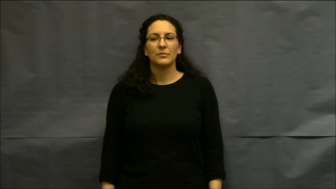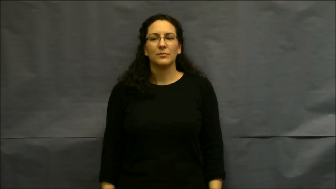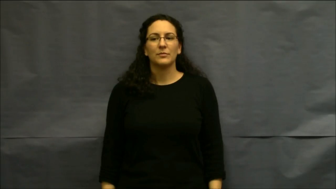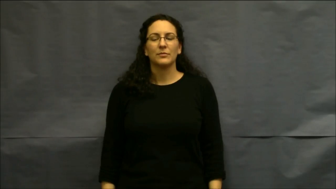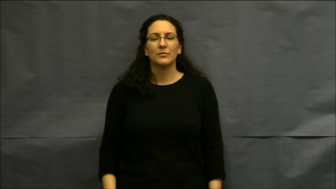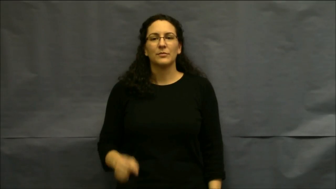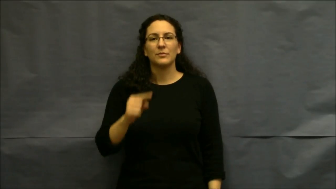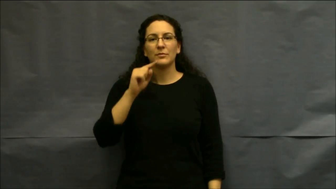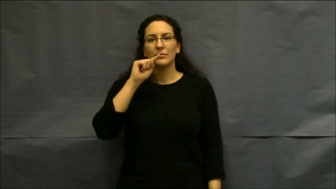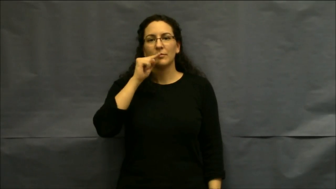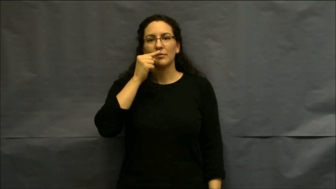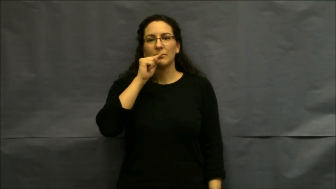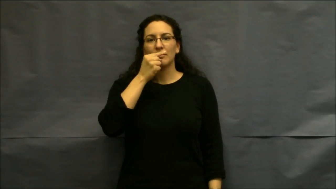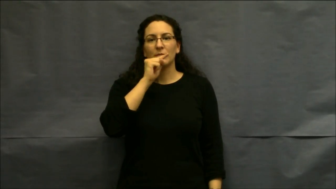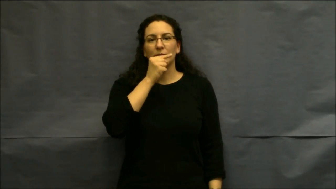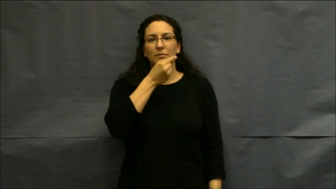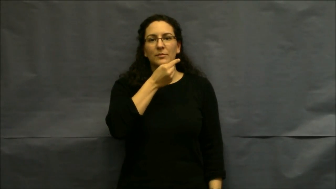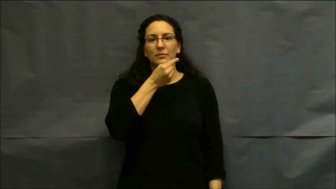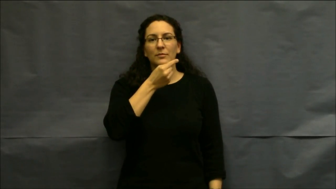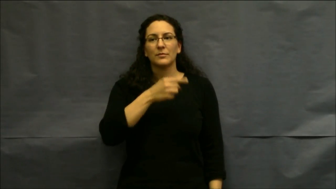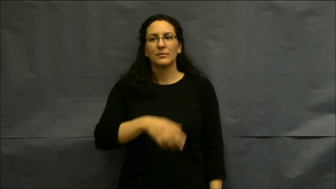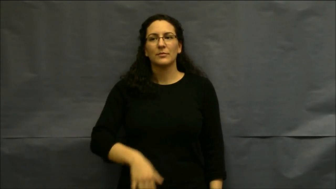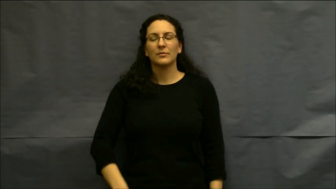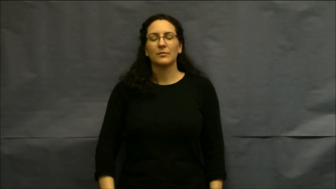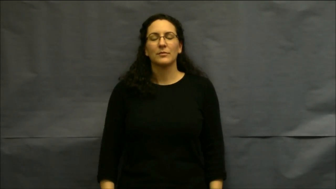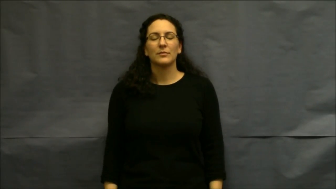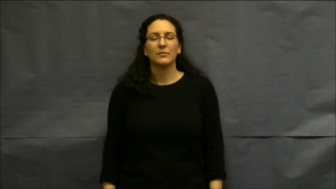Corn